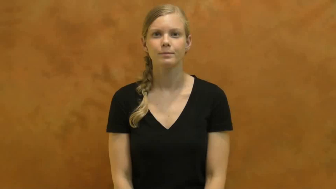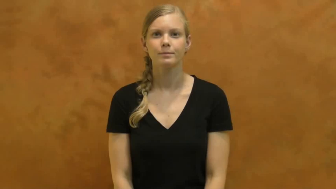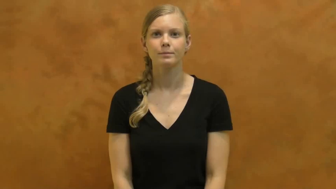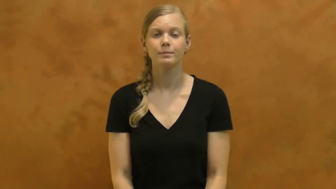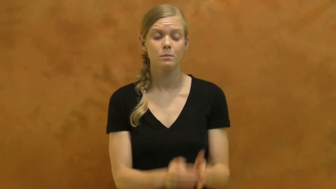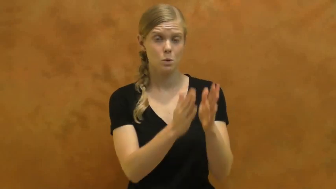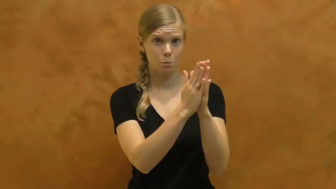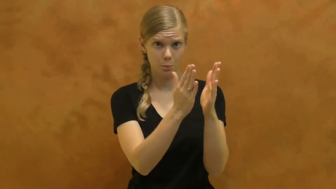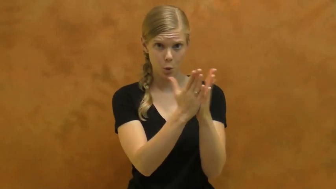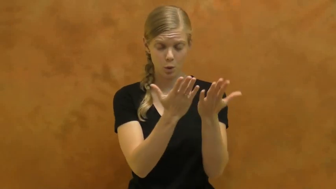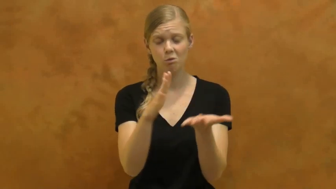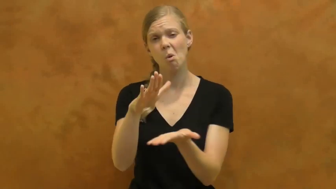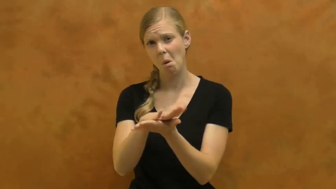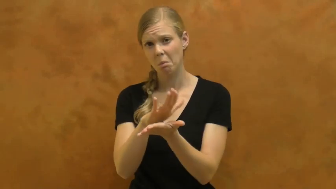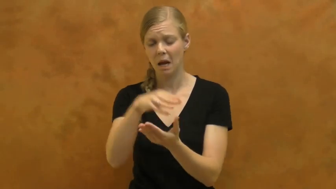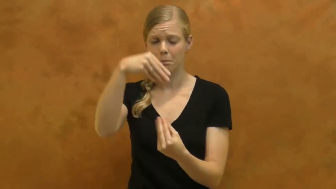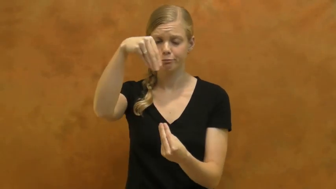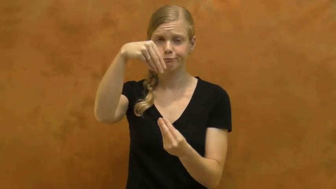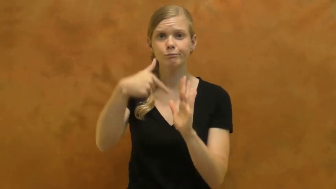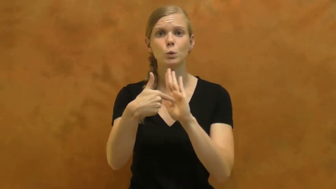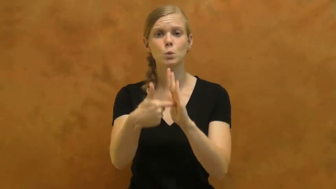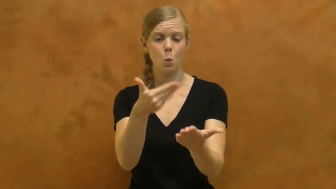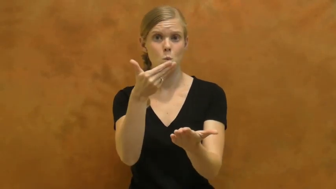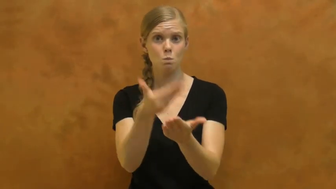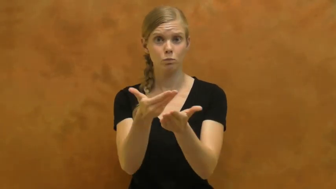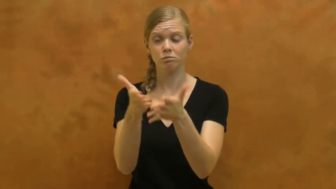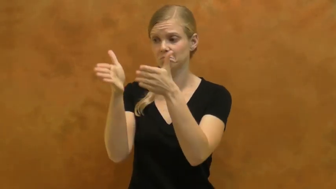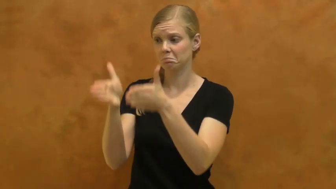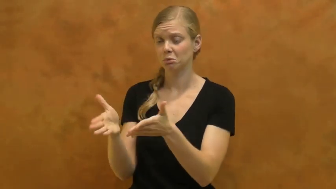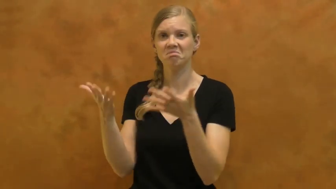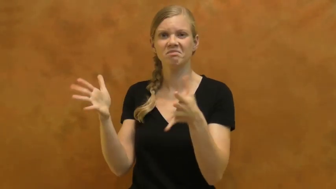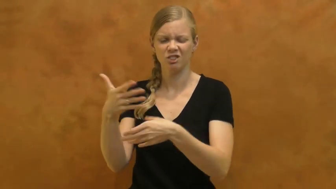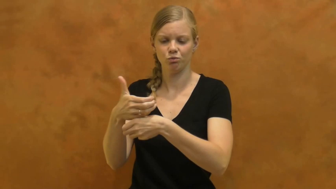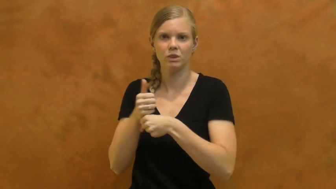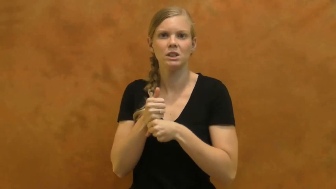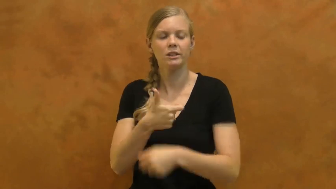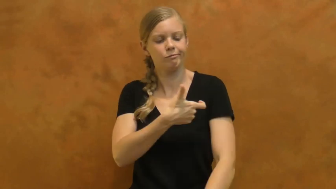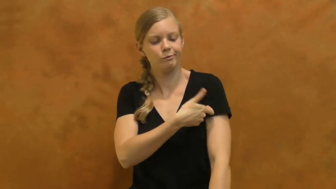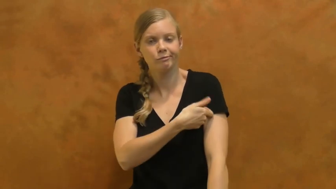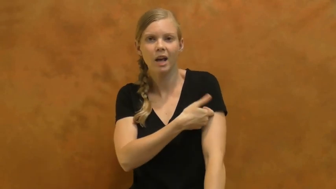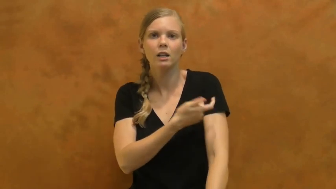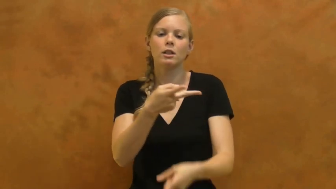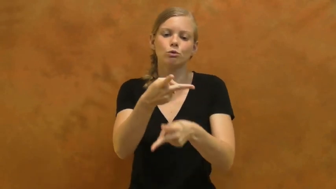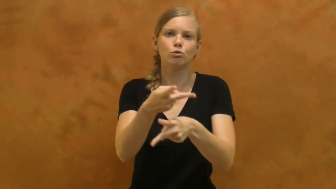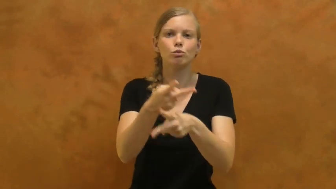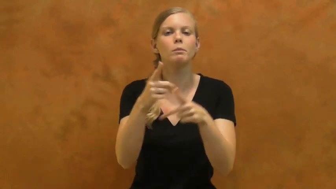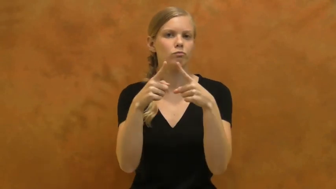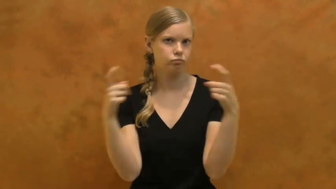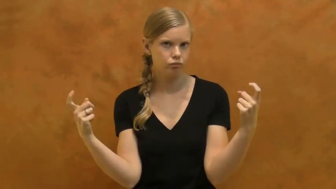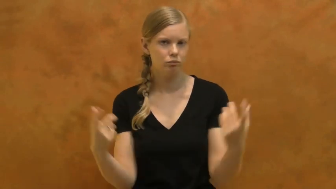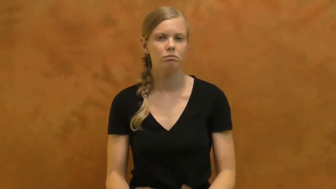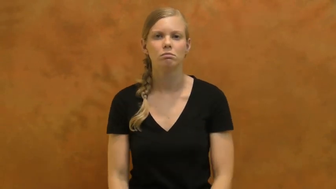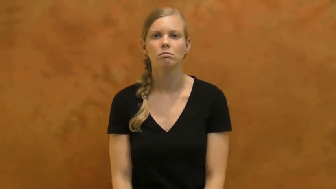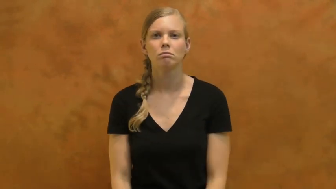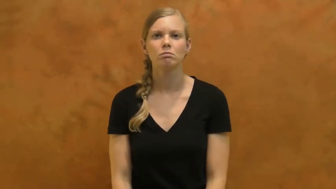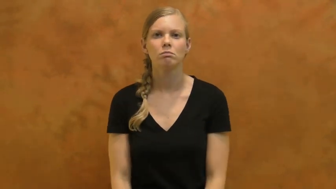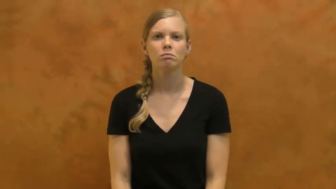certificate of vaccination